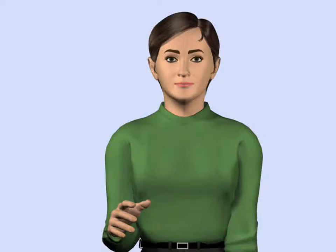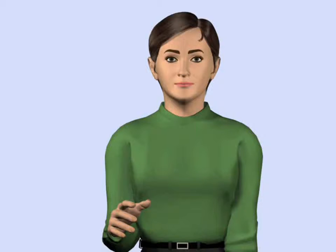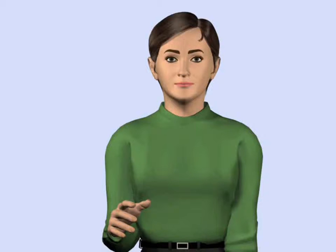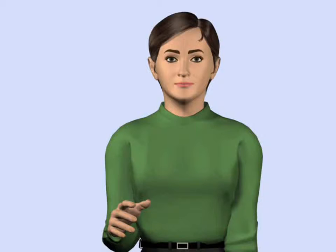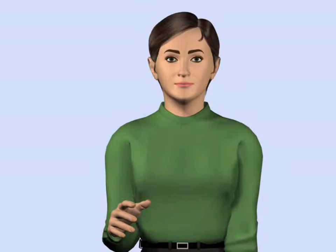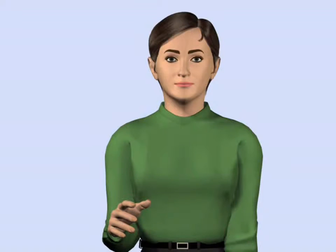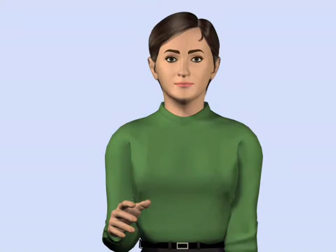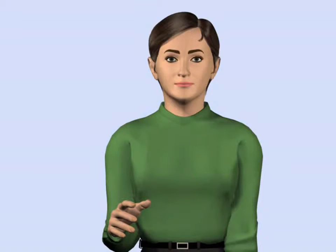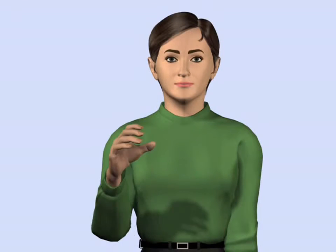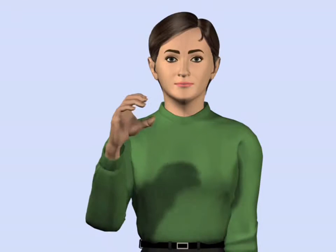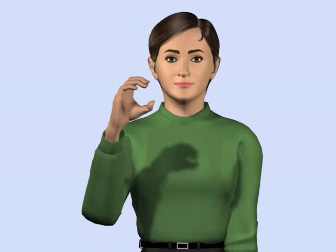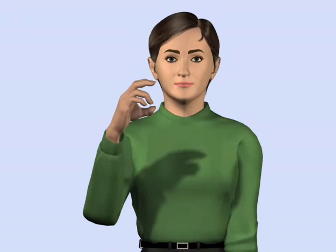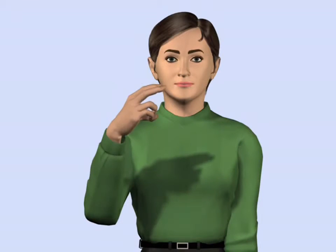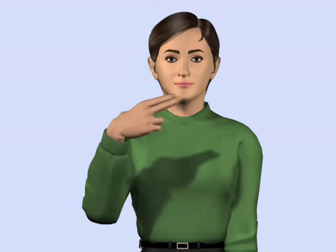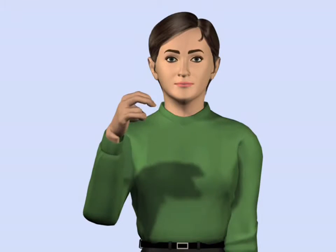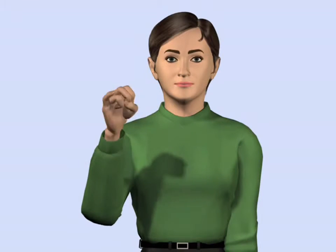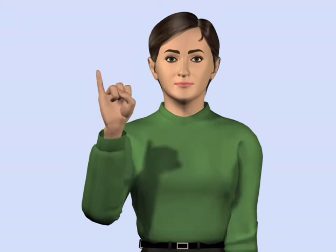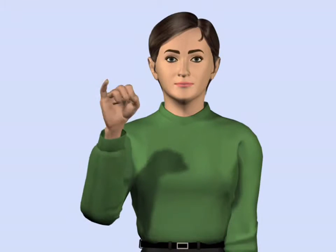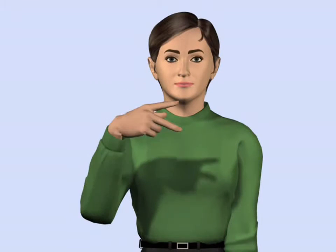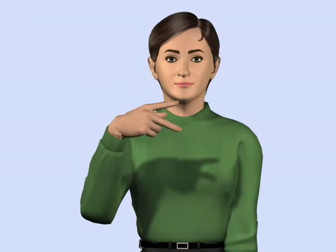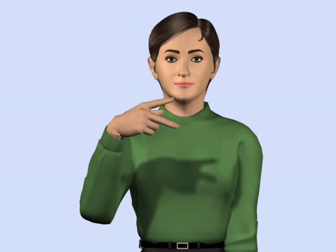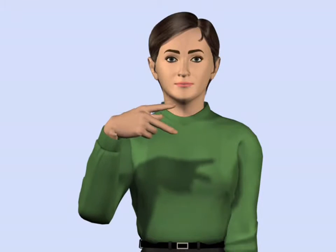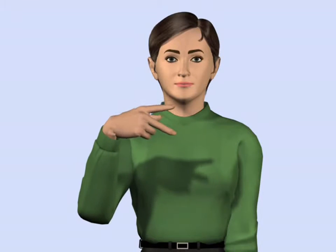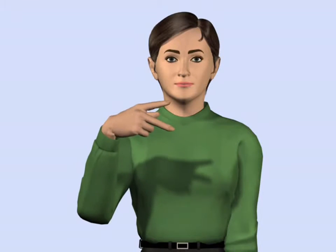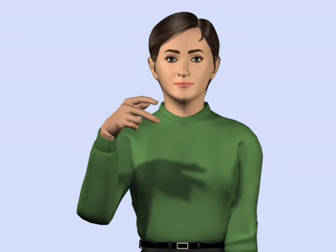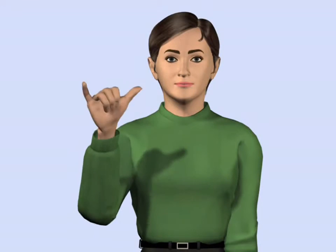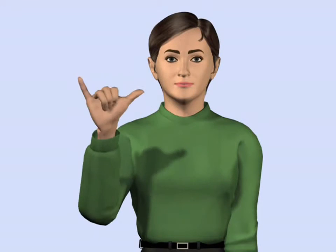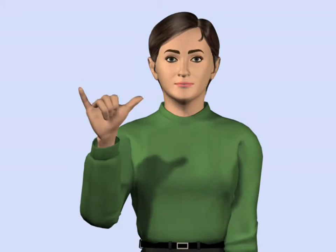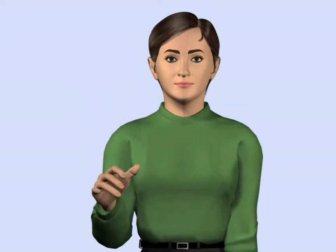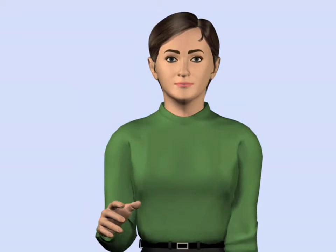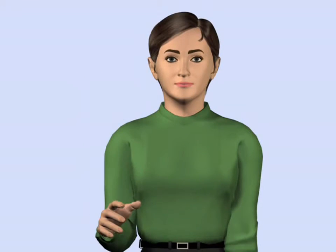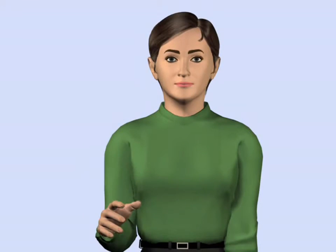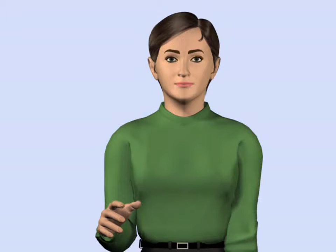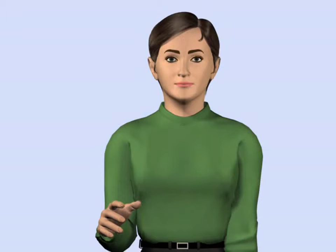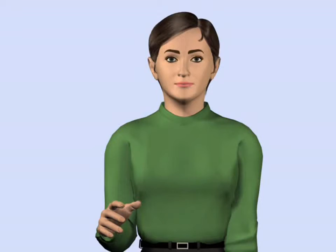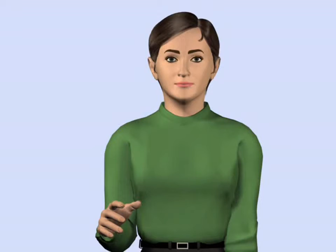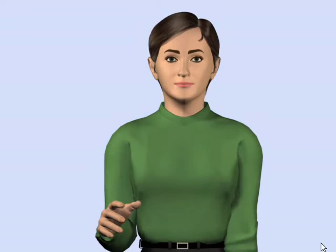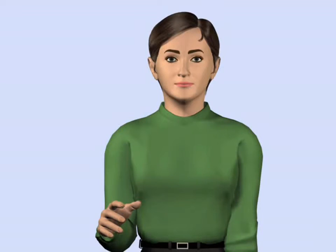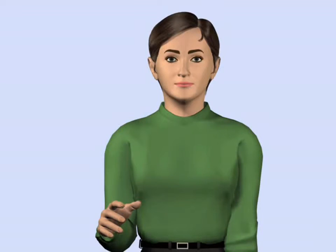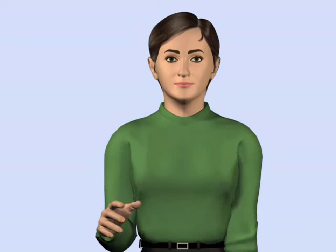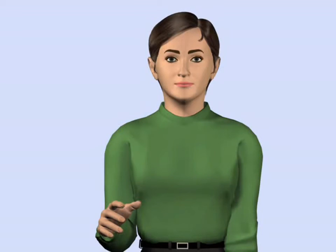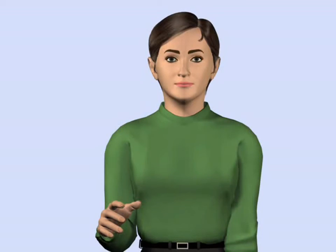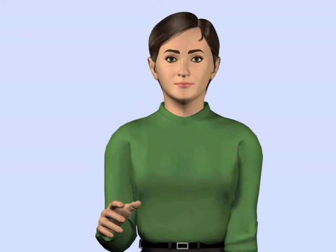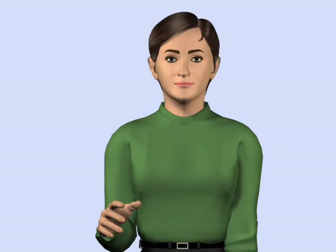Chippy Hackee,Chippy